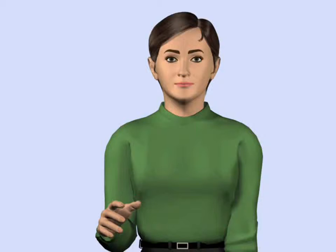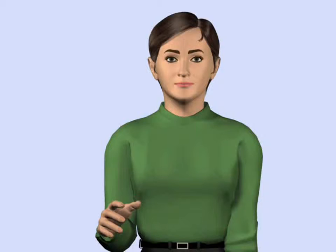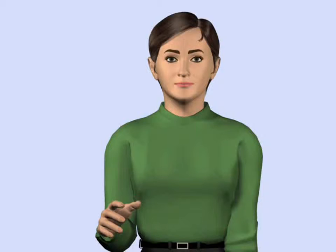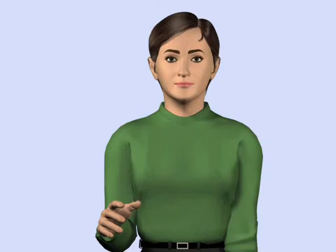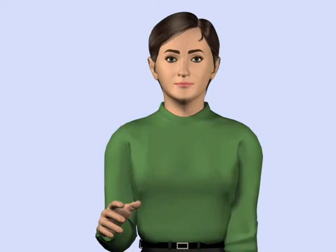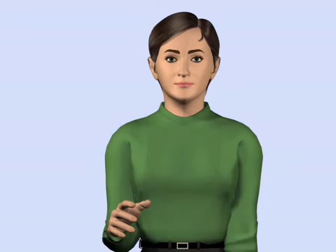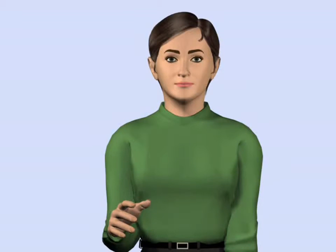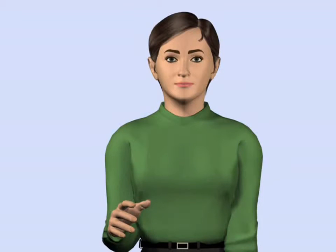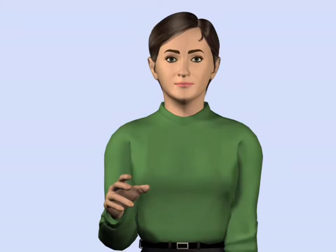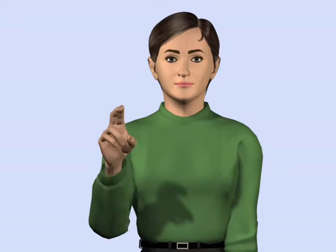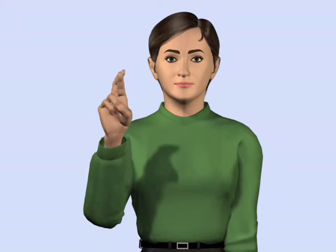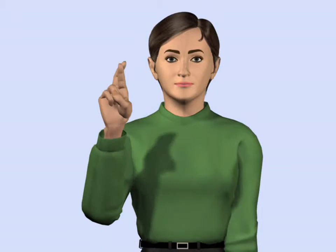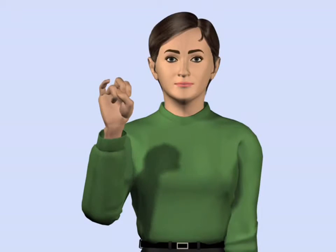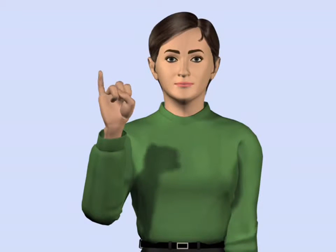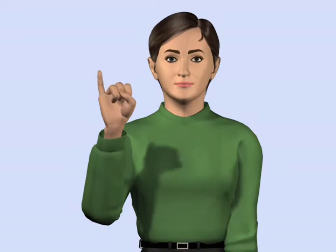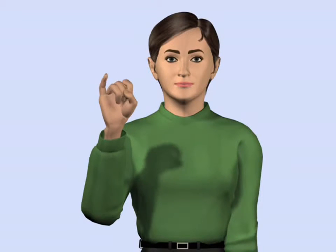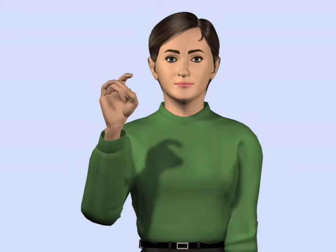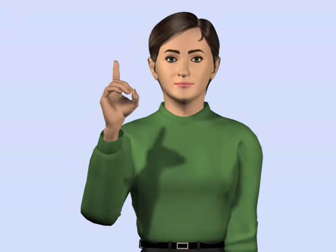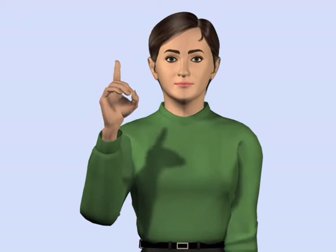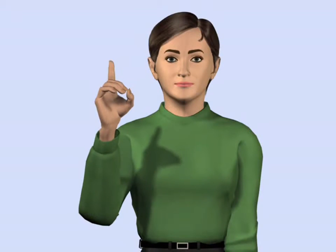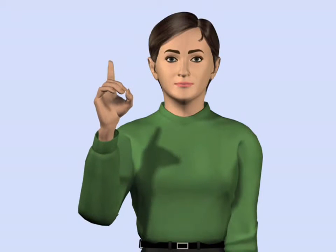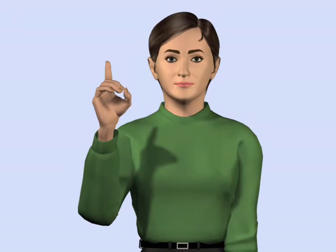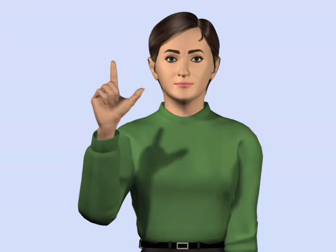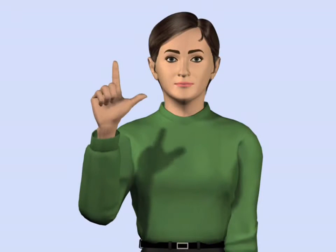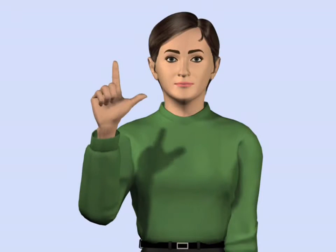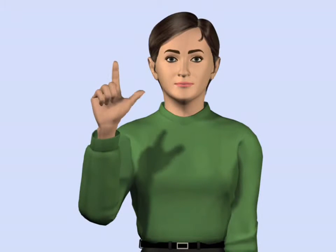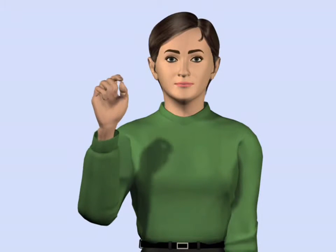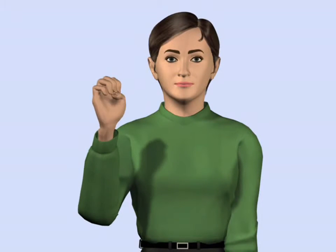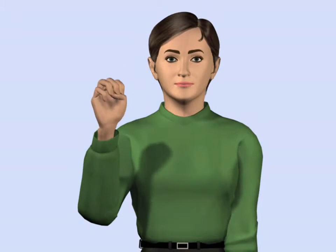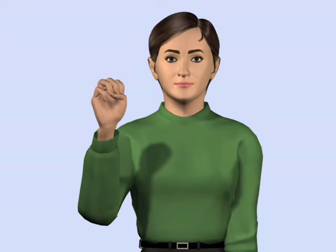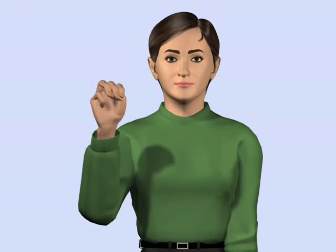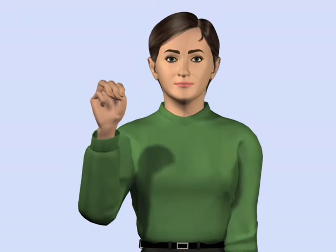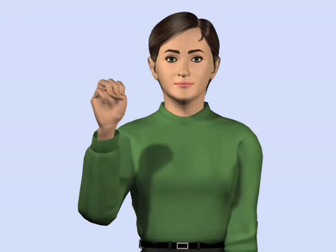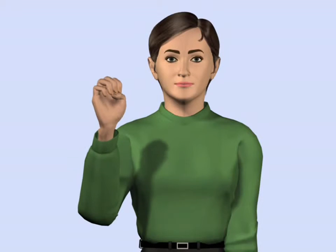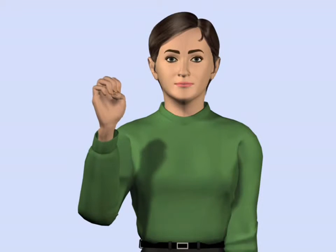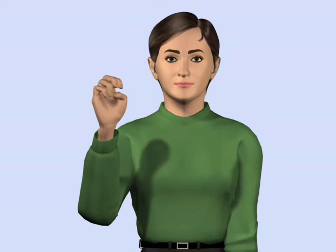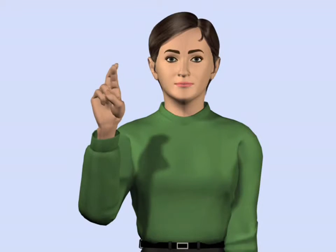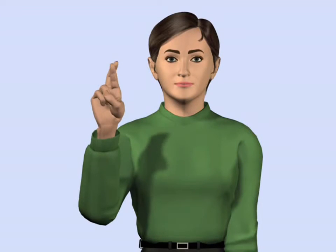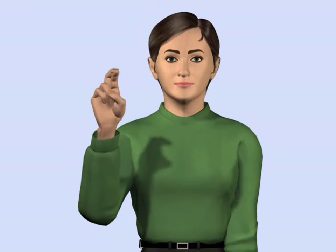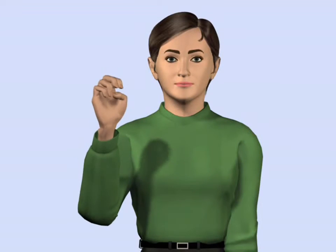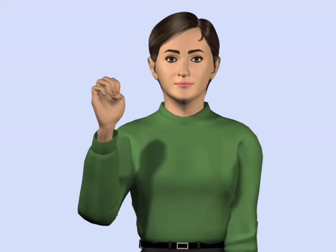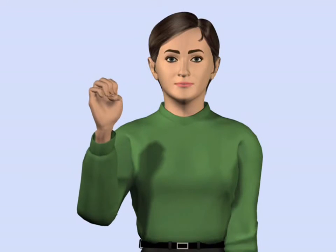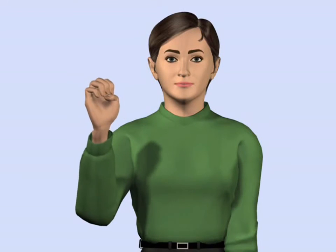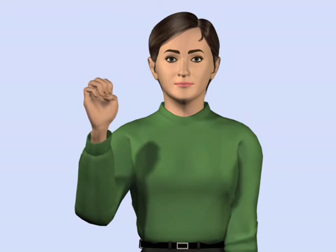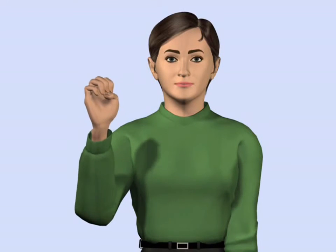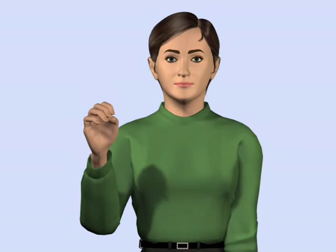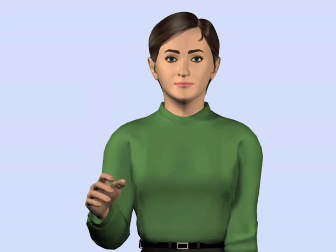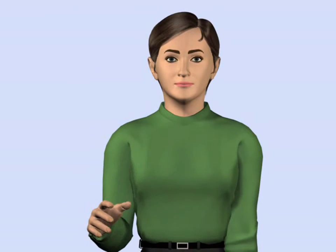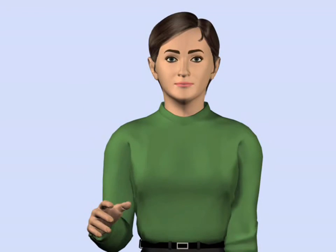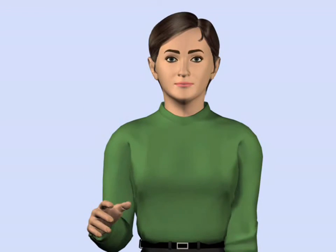riddle-me-ree